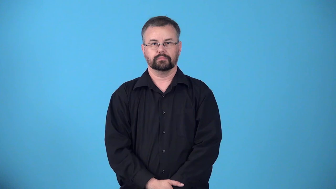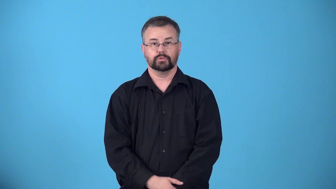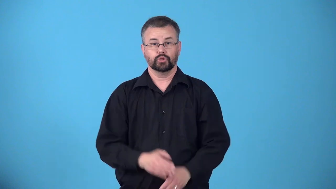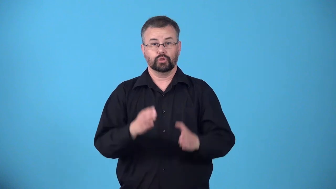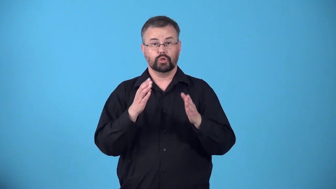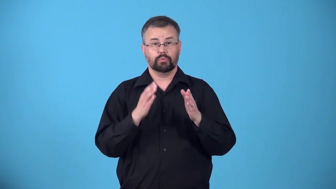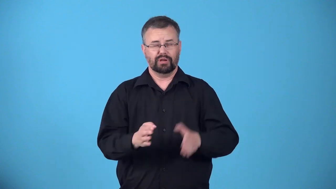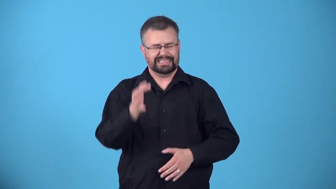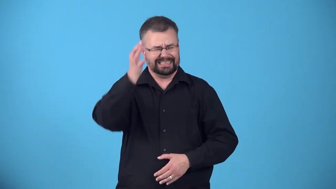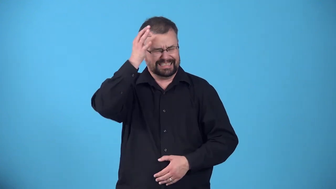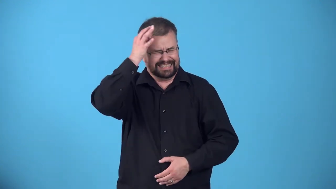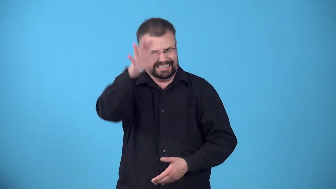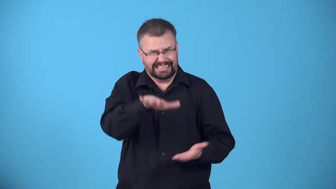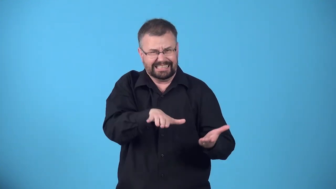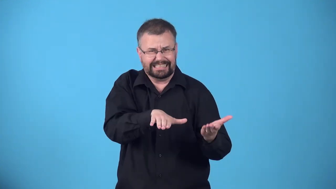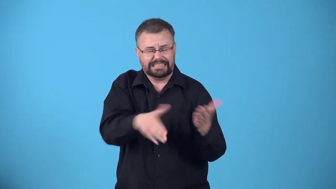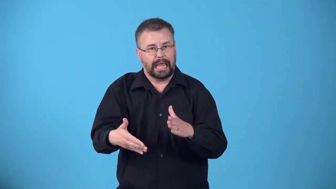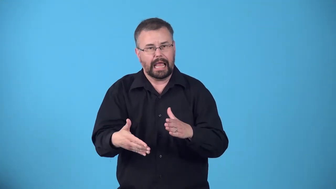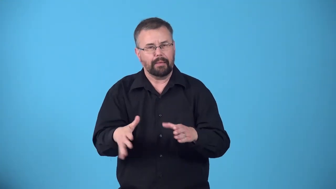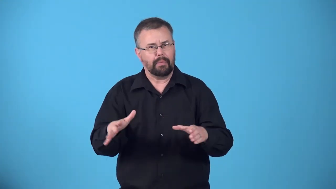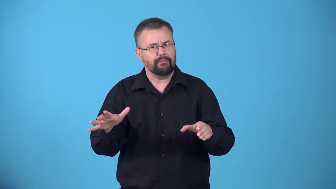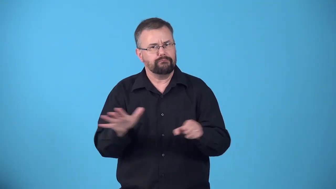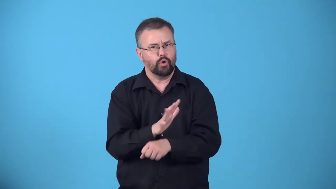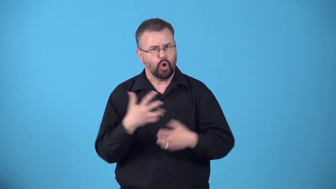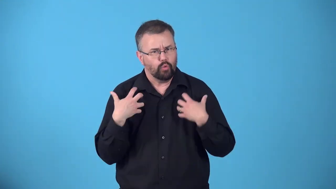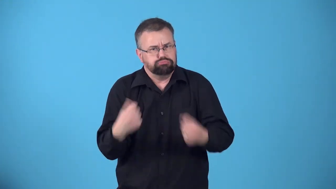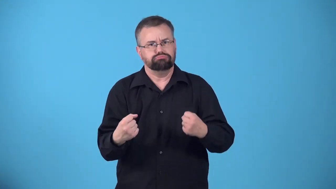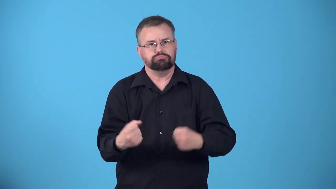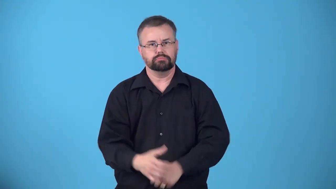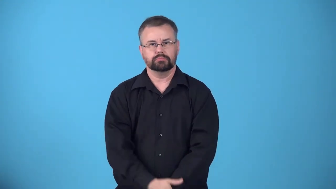back from the dead